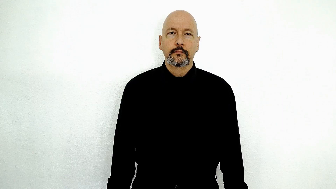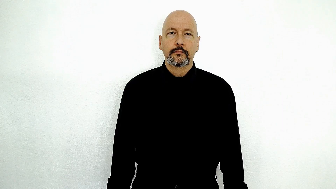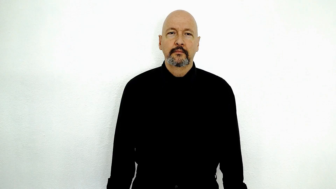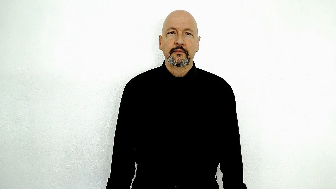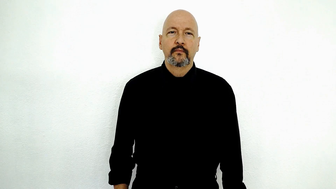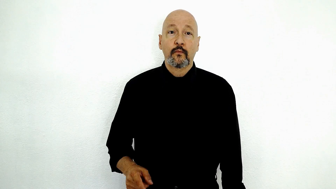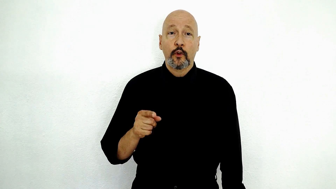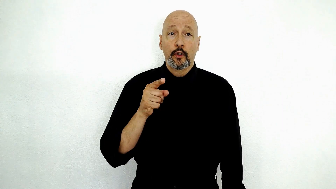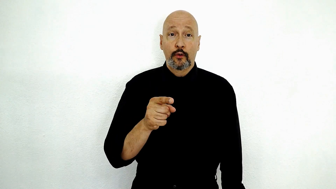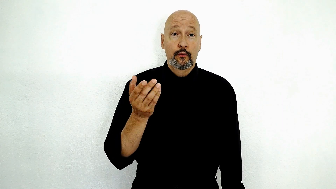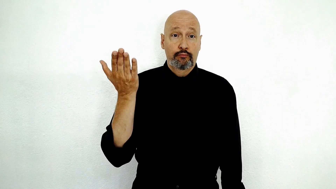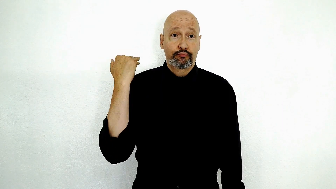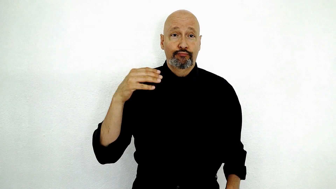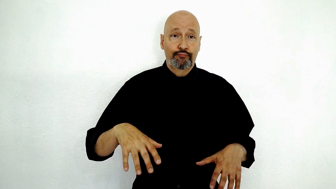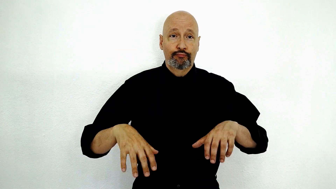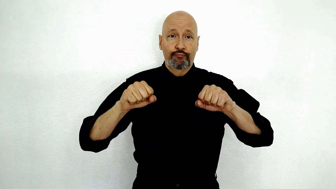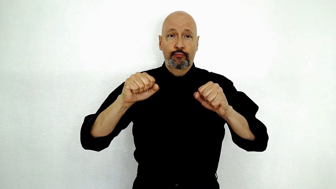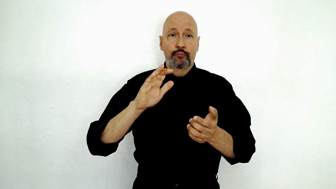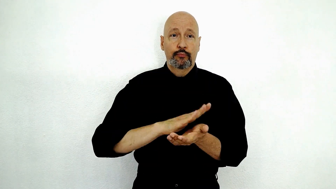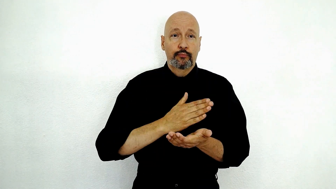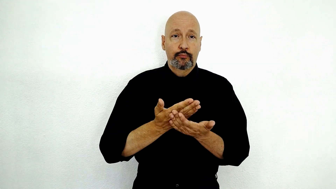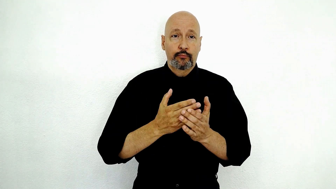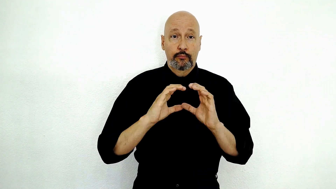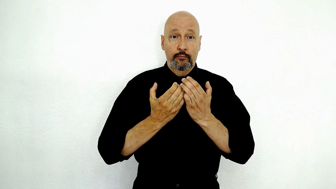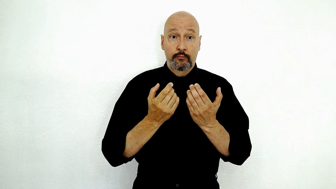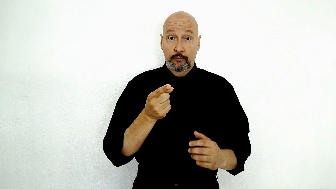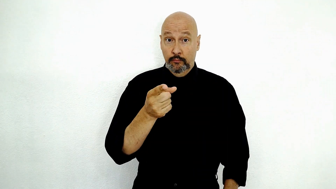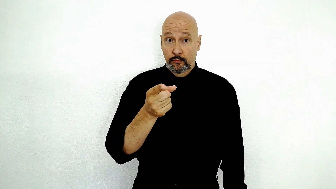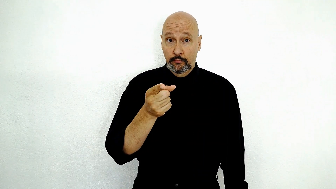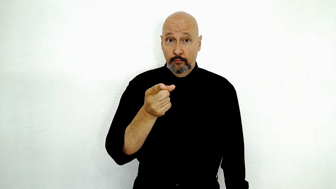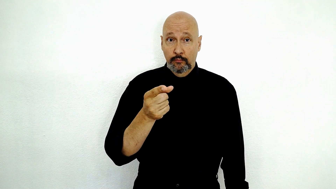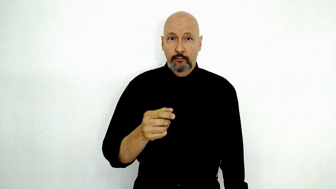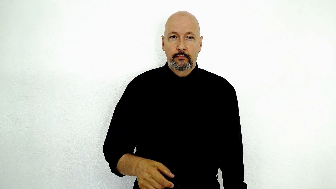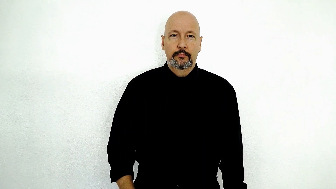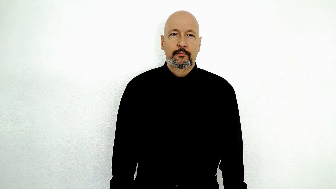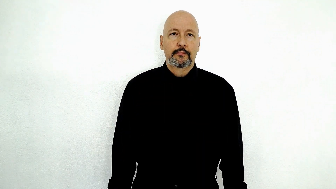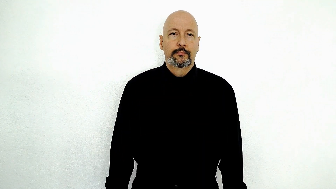YOU PAST TAKE-up COOK CLASS YOU?